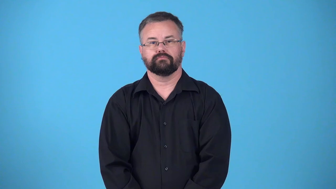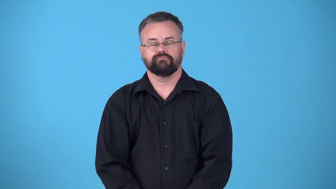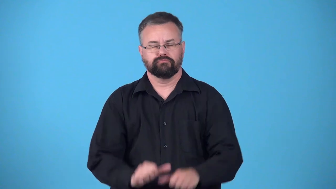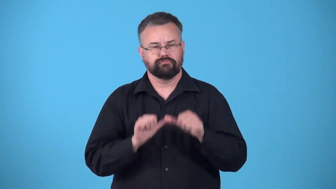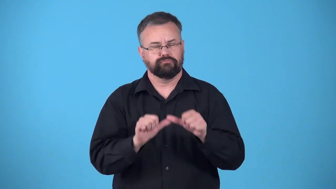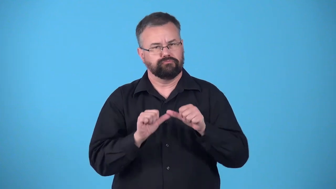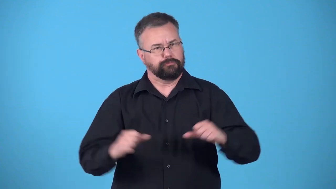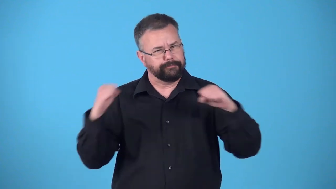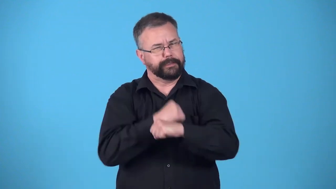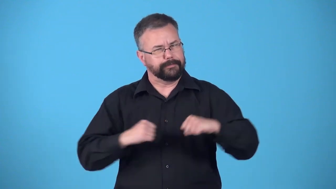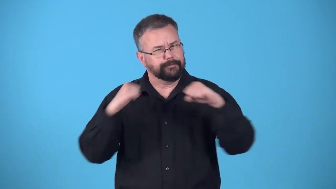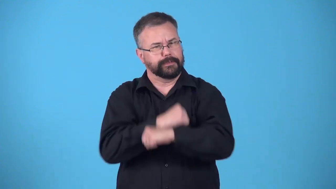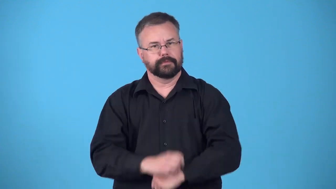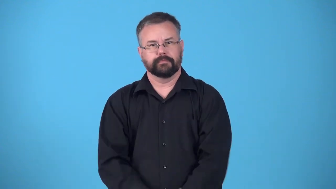battle on